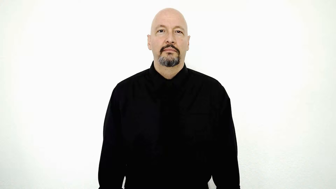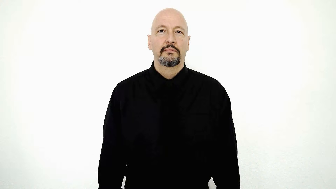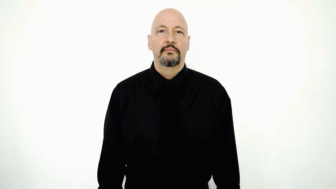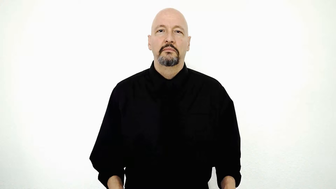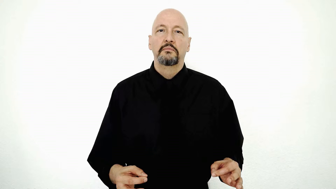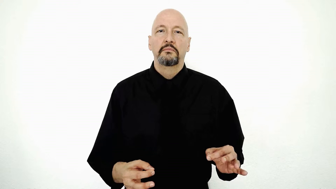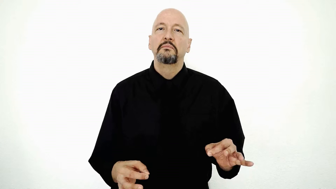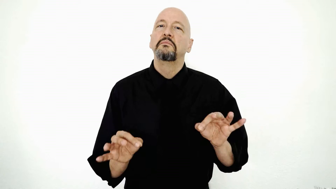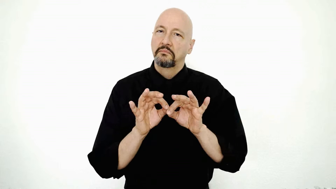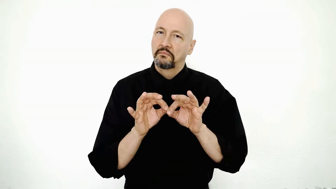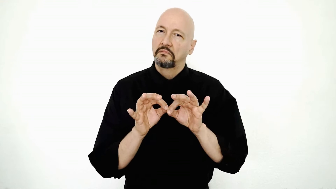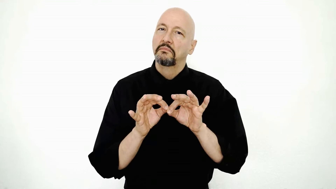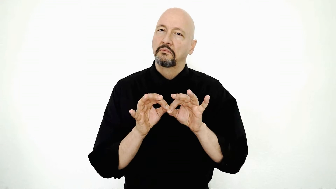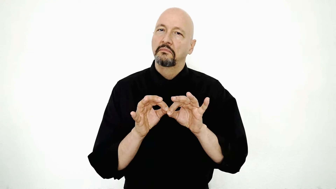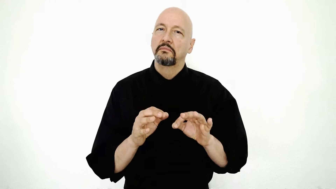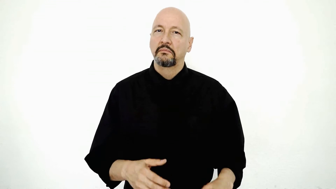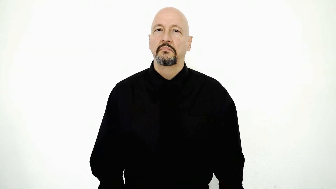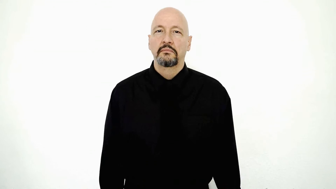IMPORTANT-[value, cost, worth]